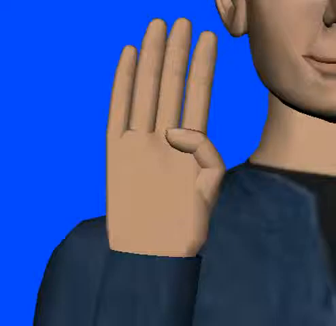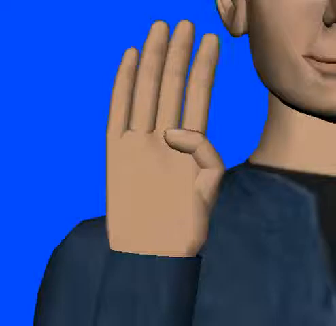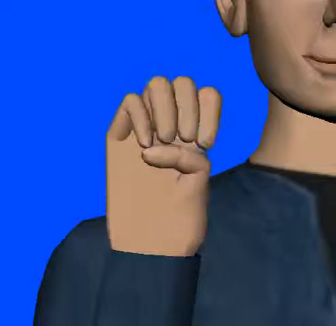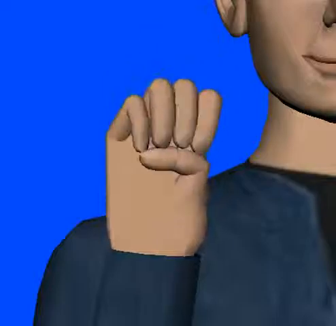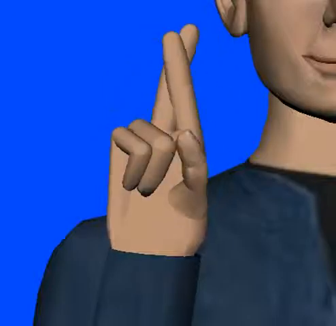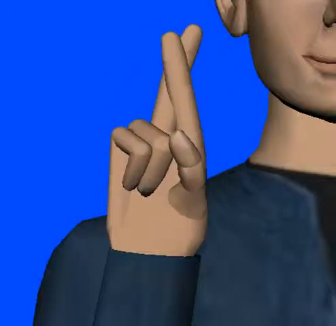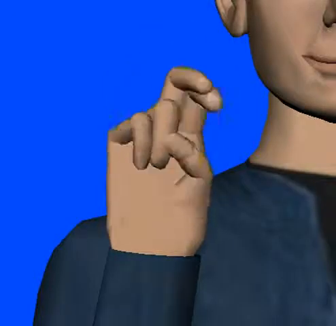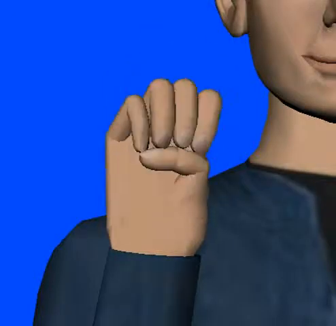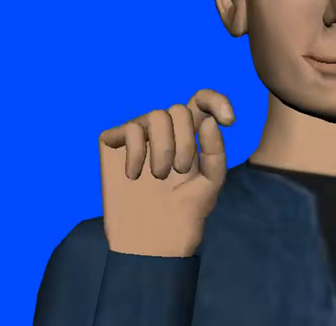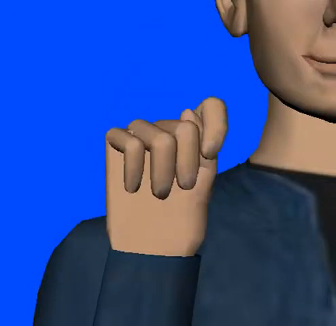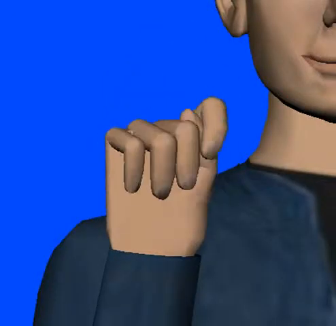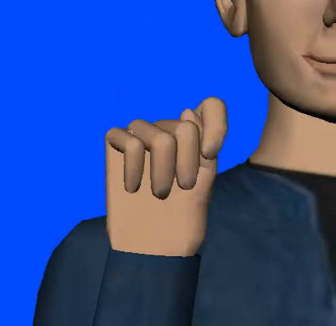beret